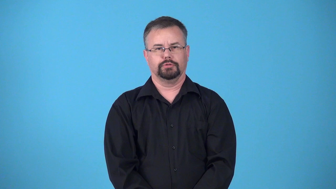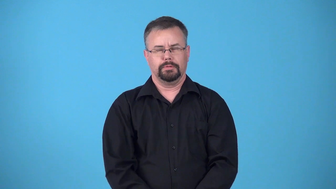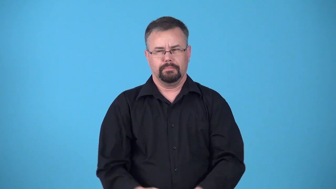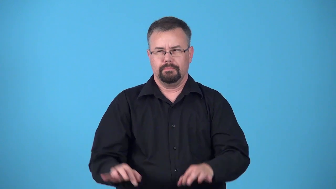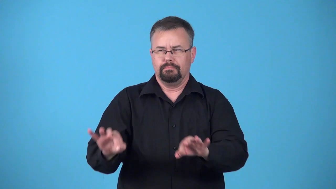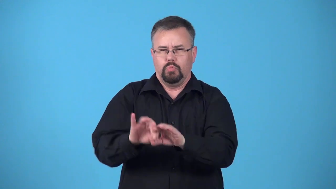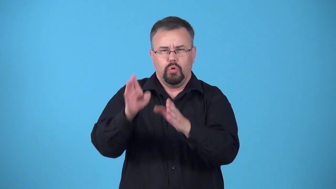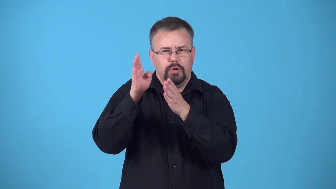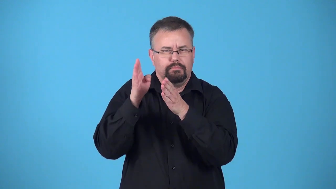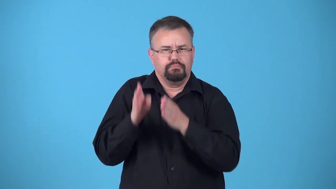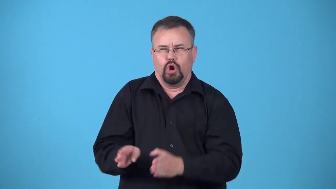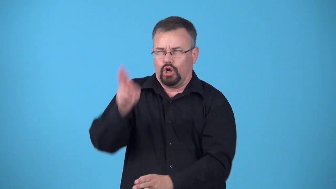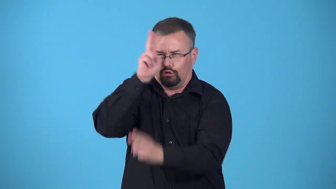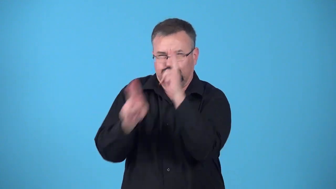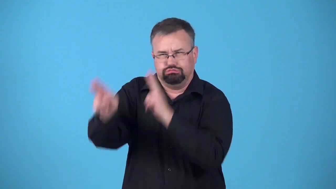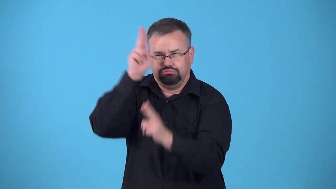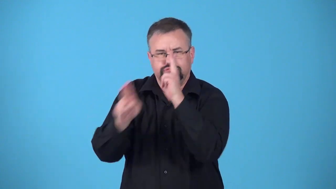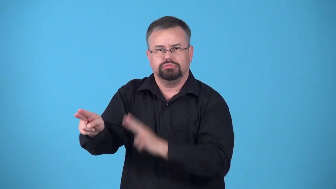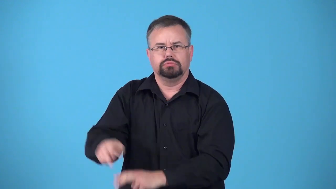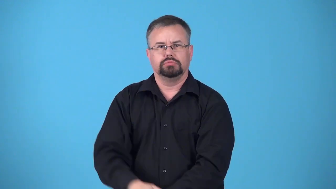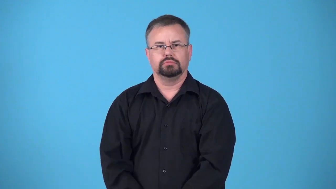mover and shaker